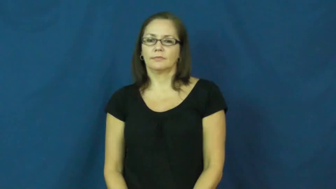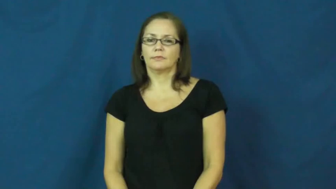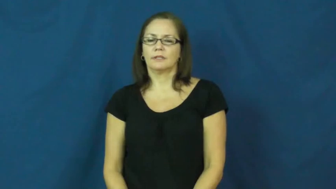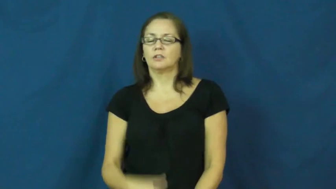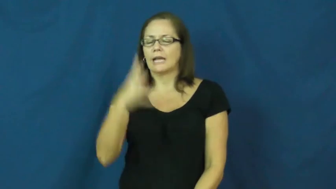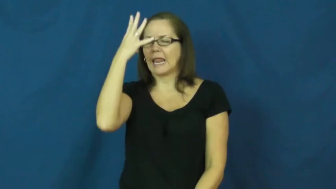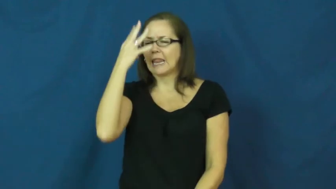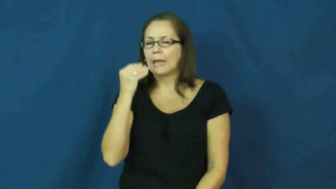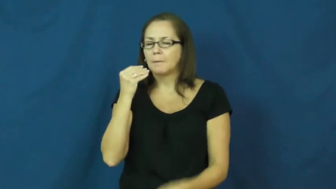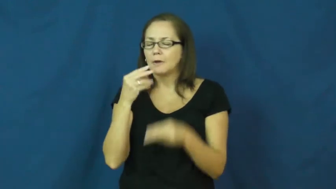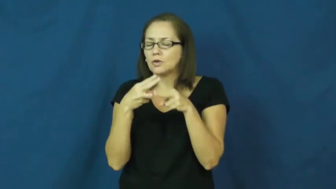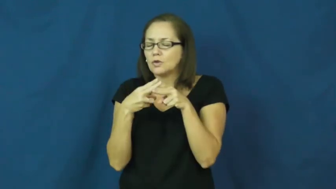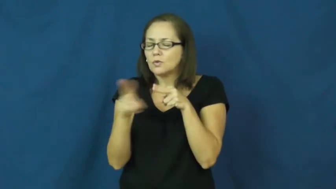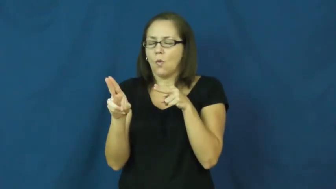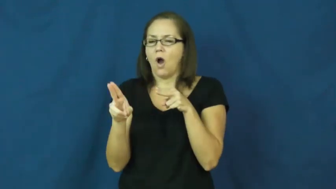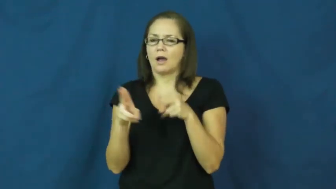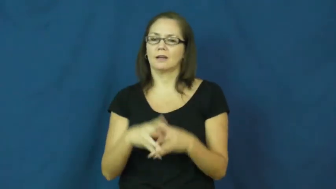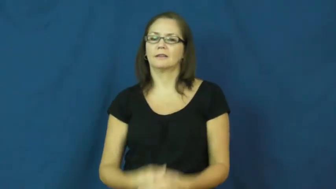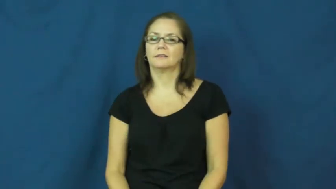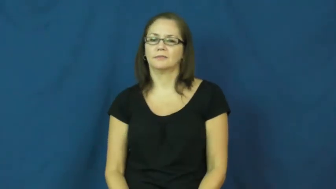cat nap